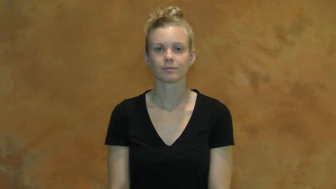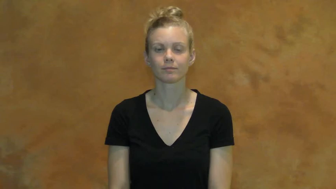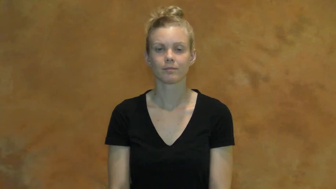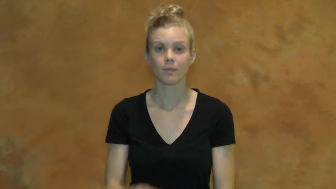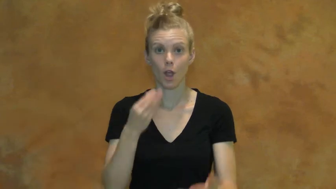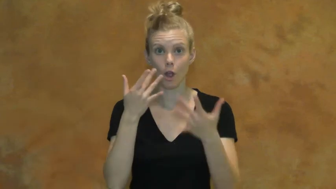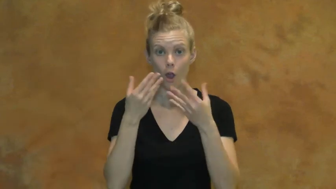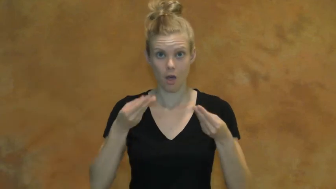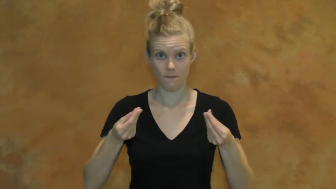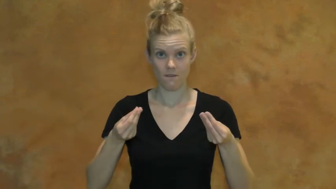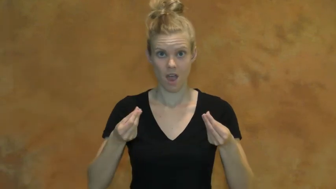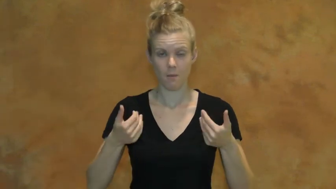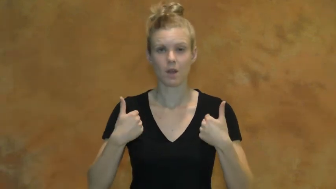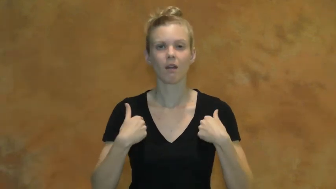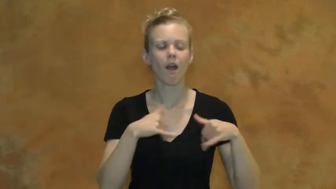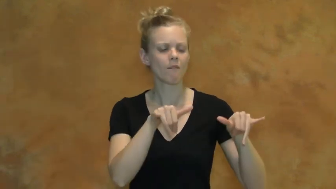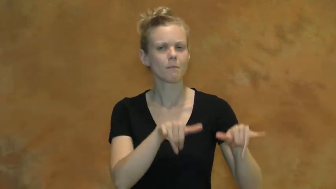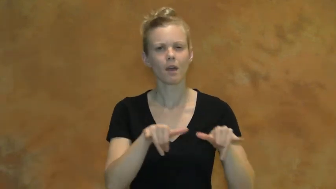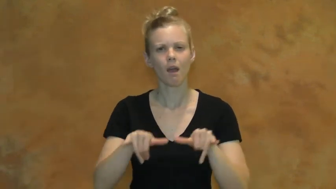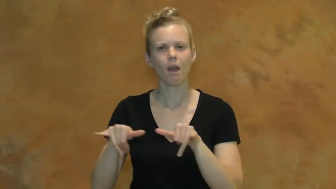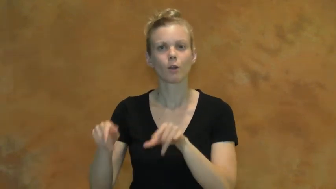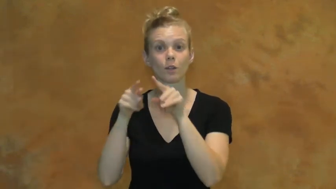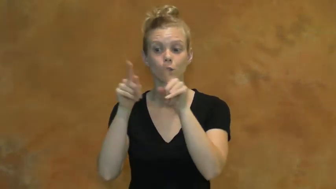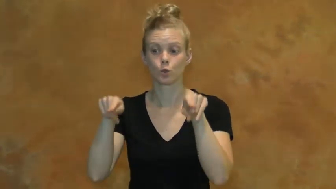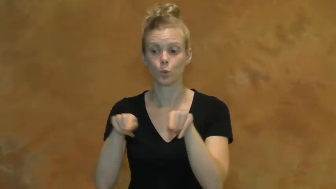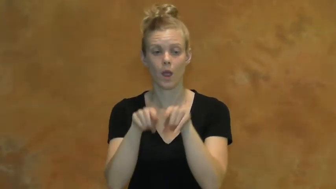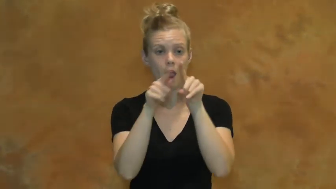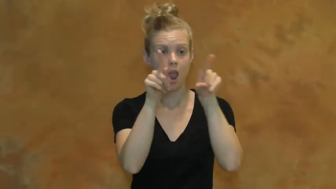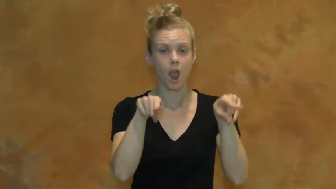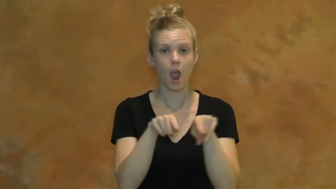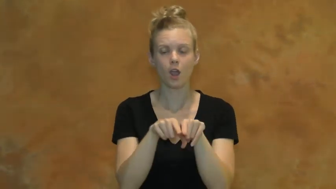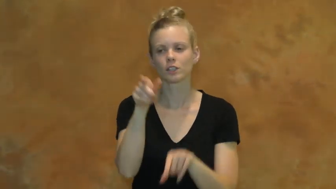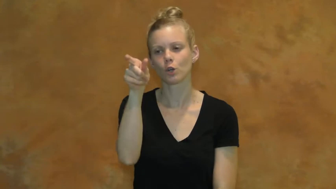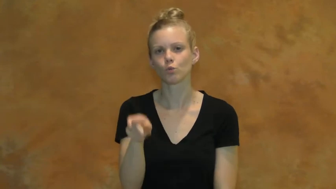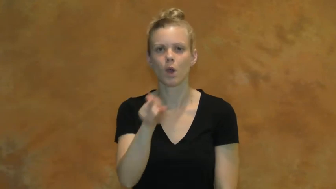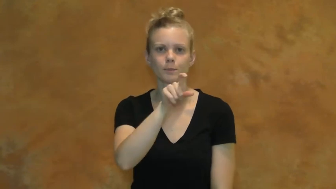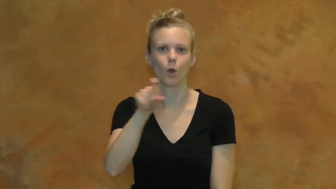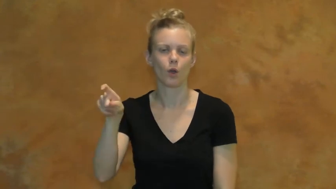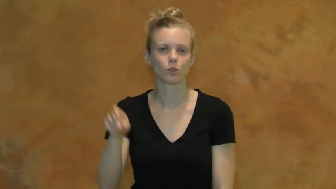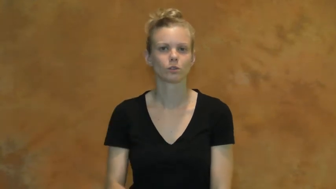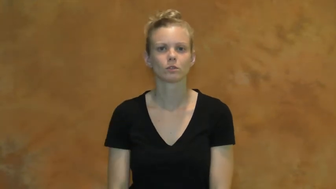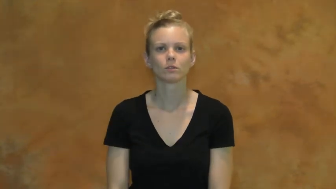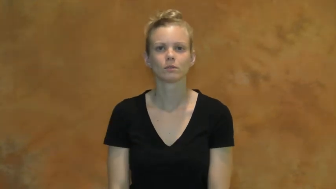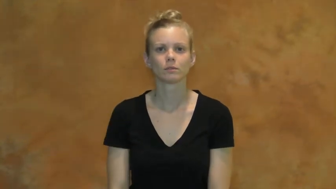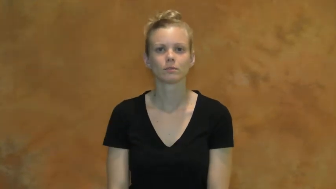plaid